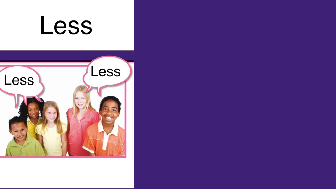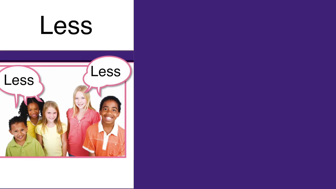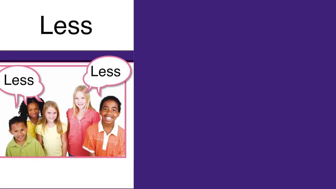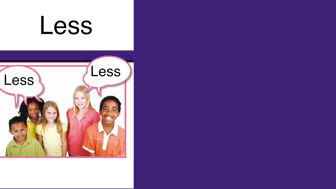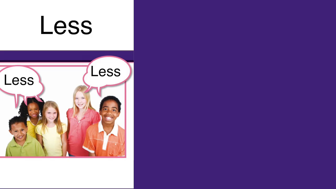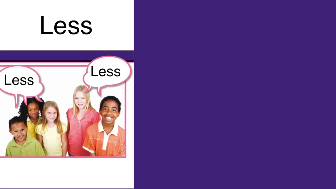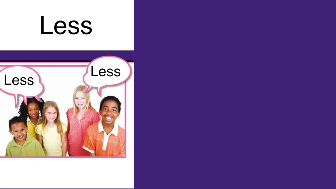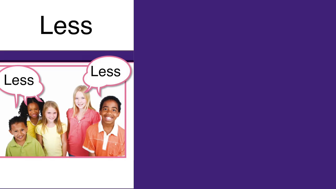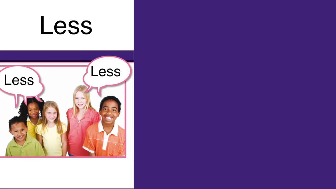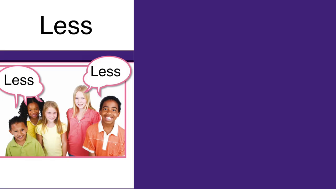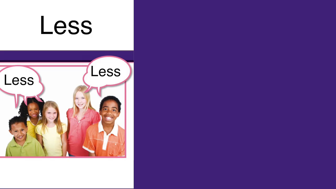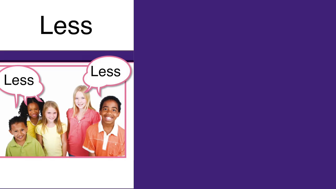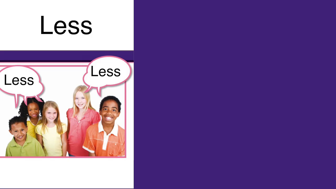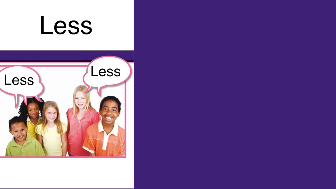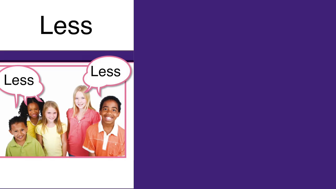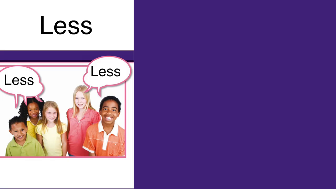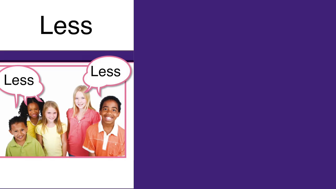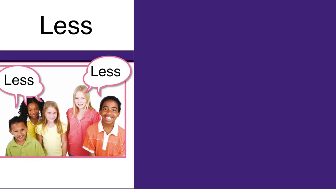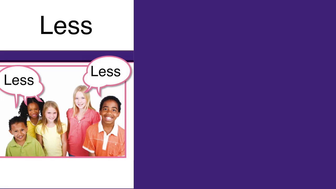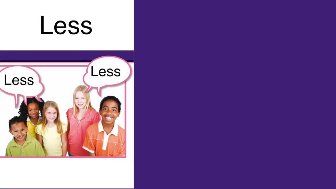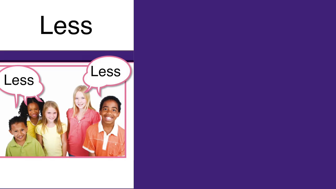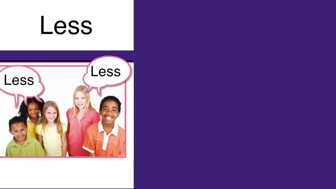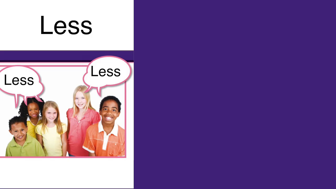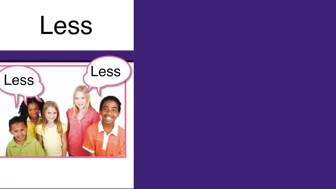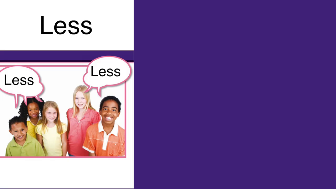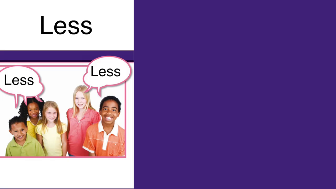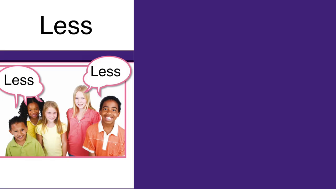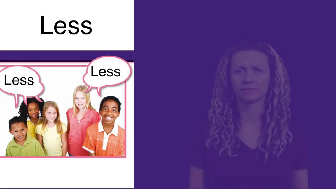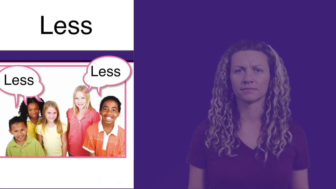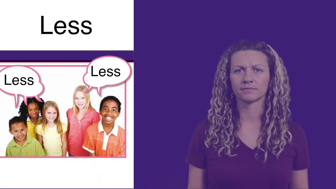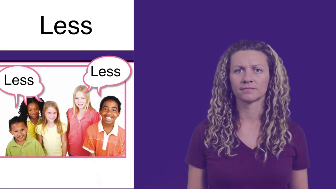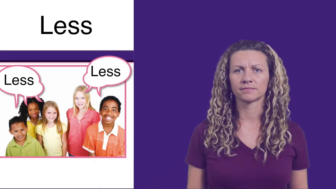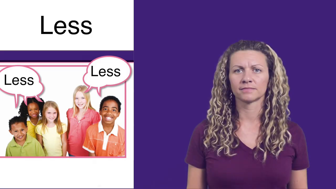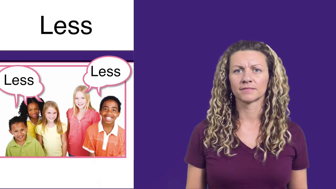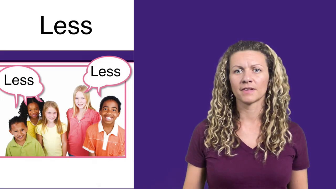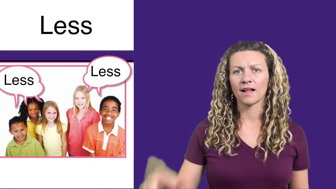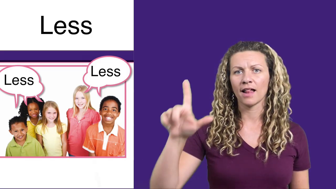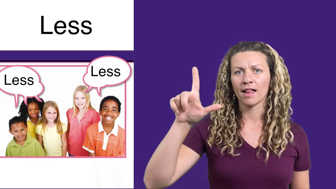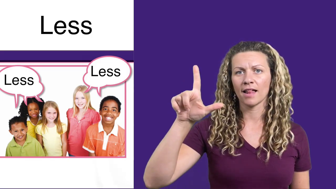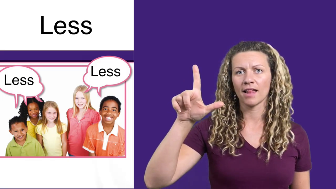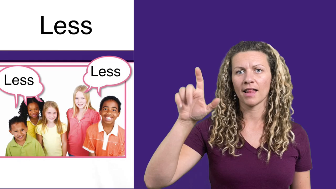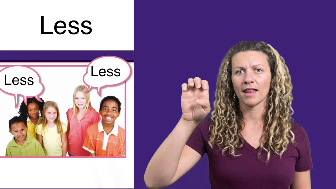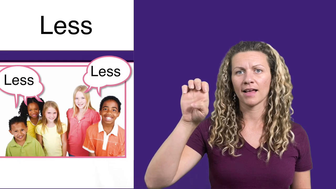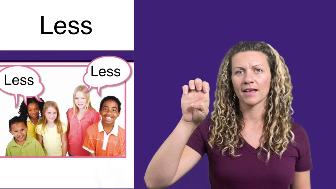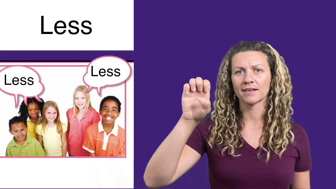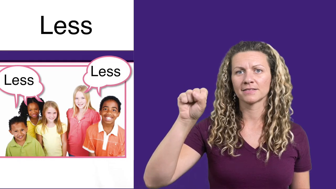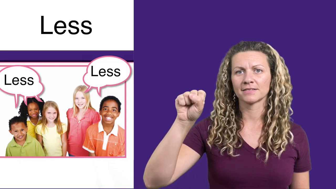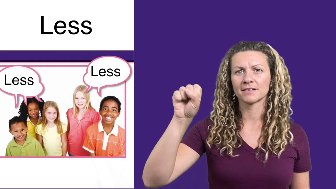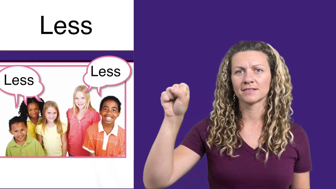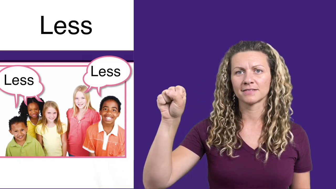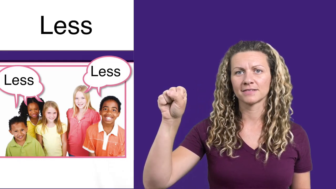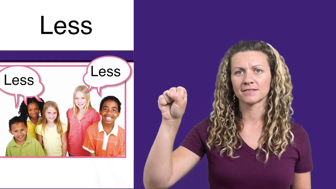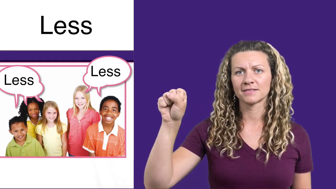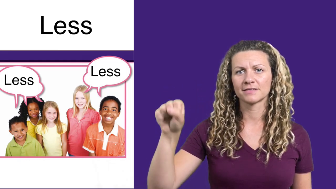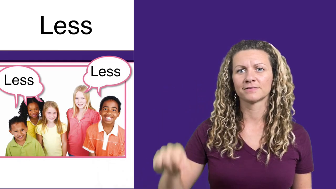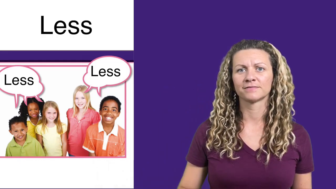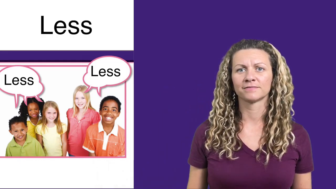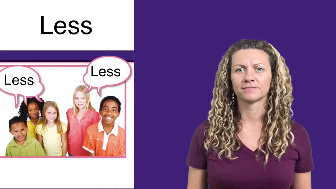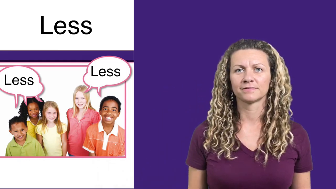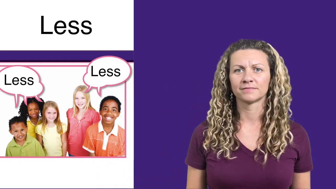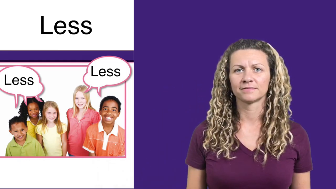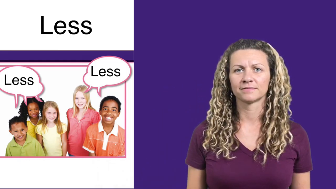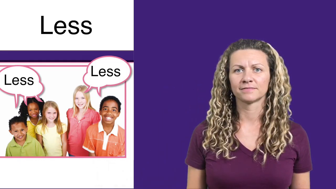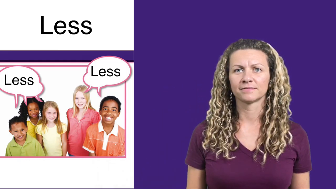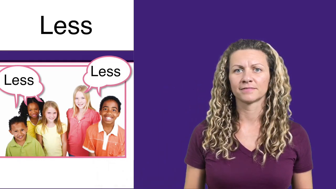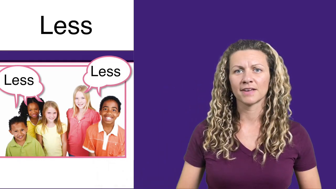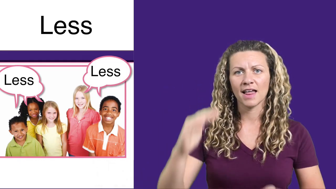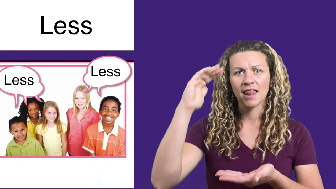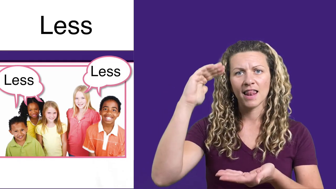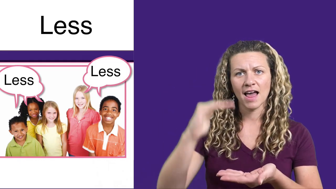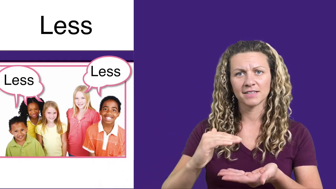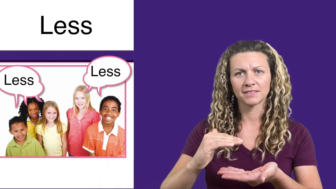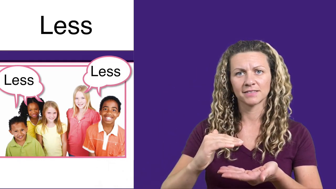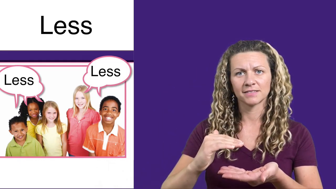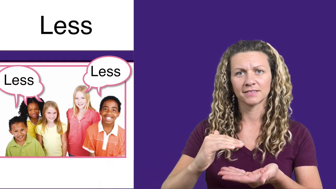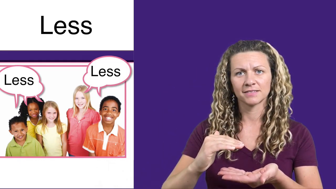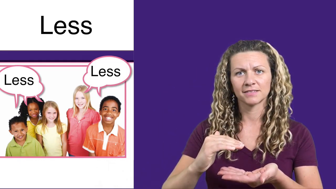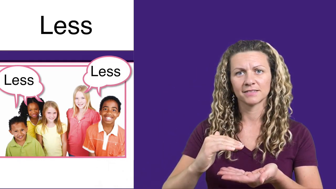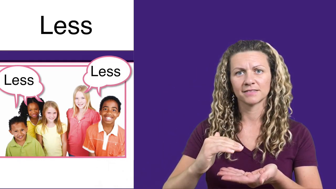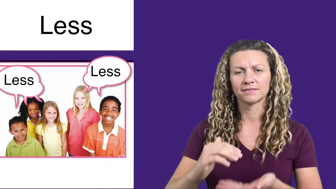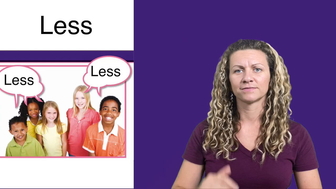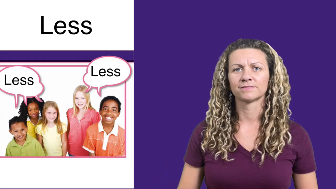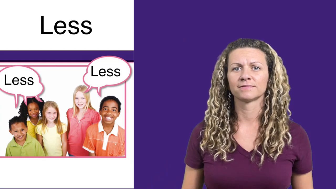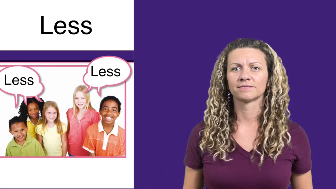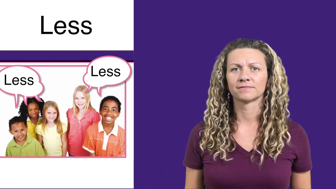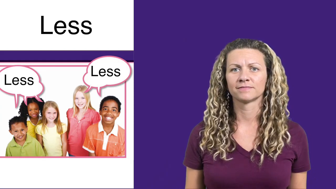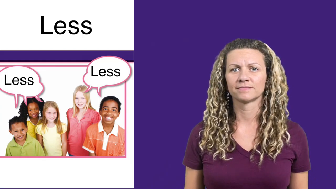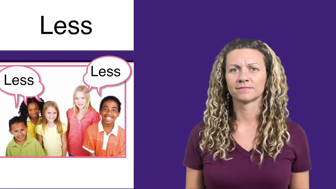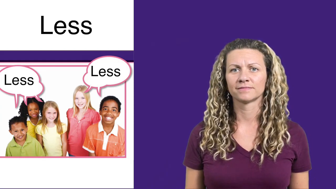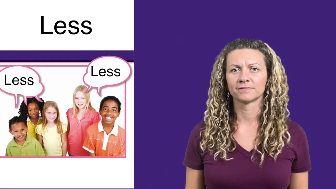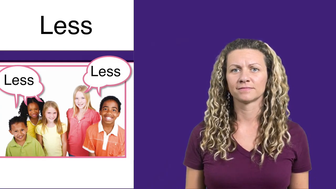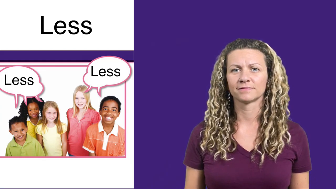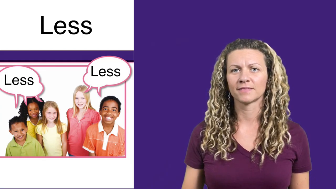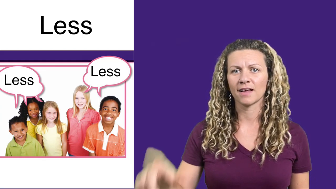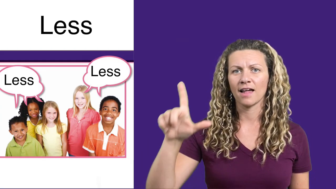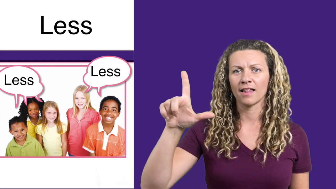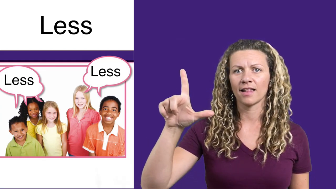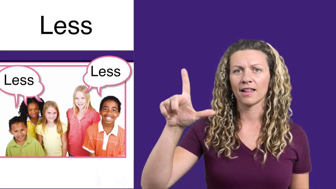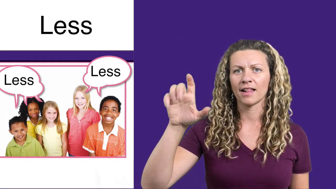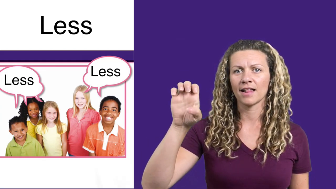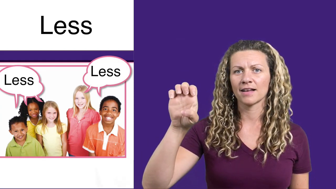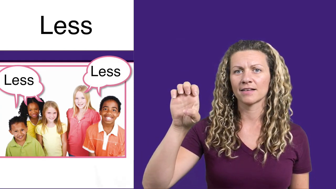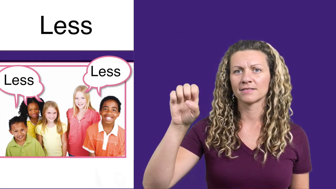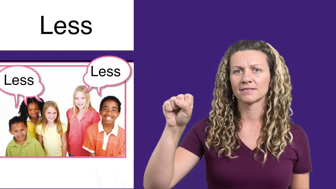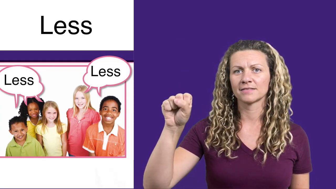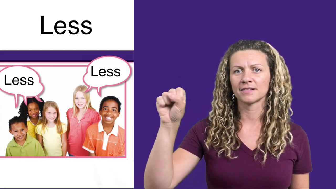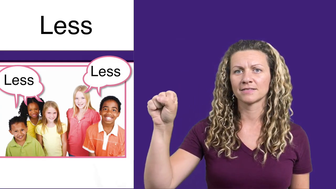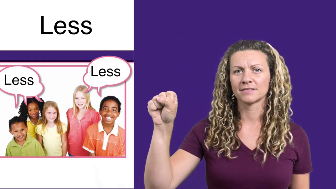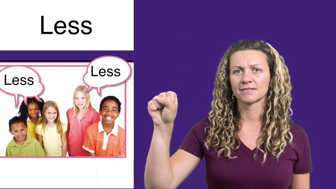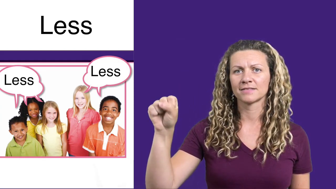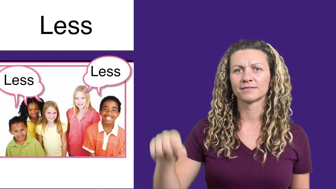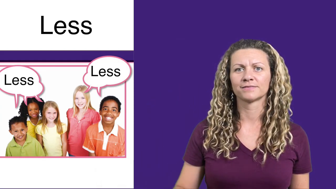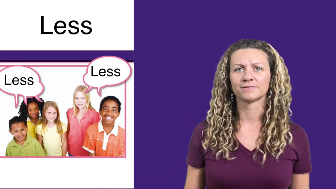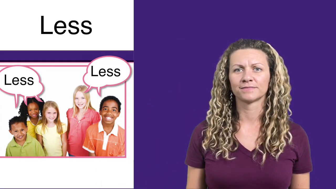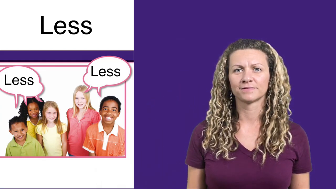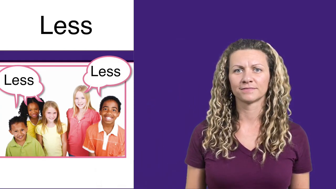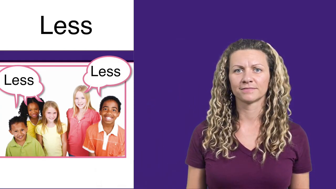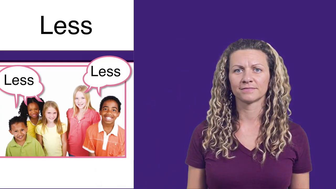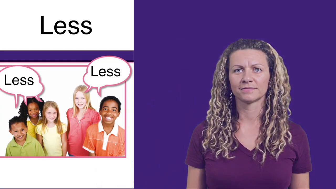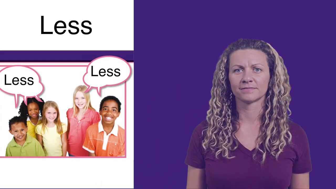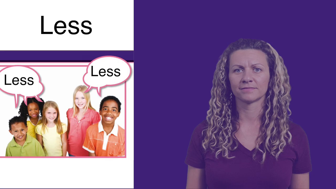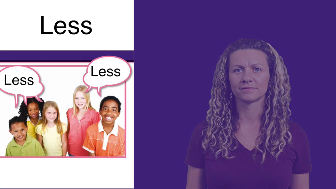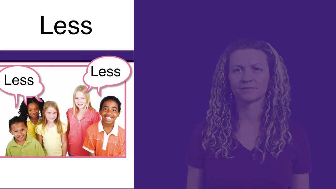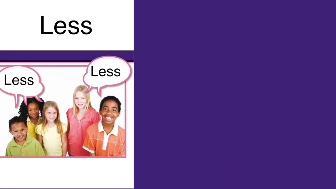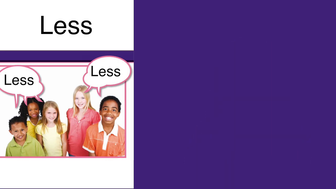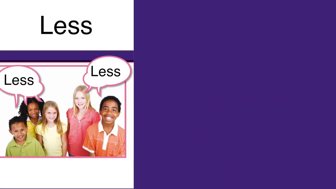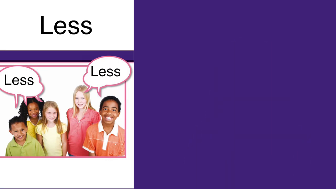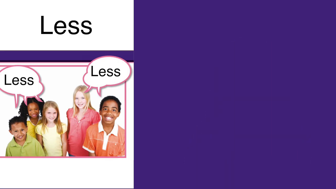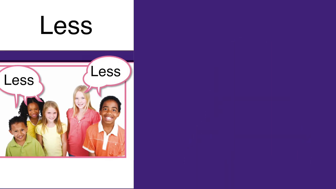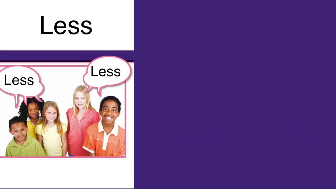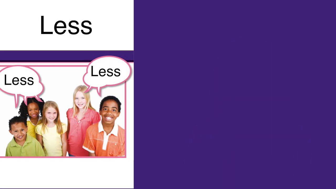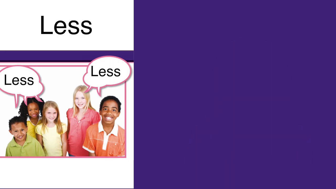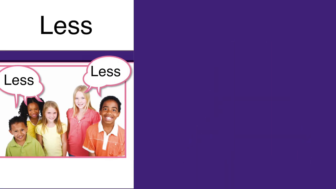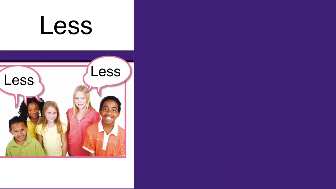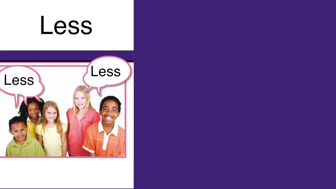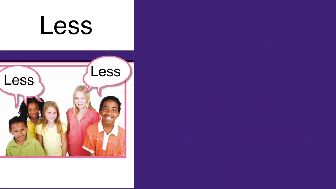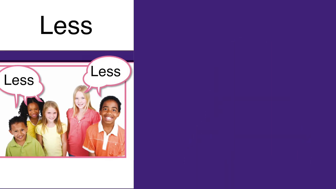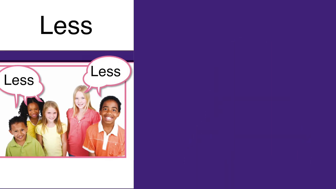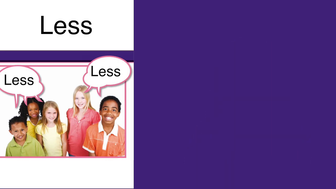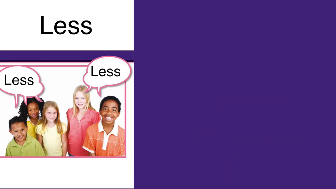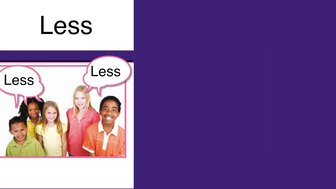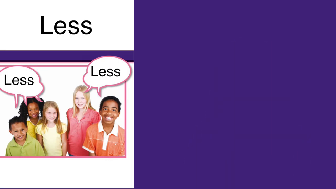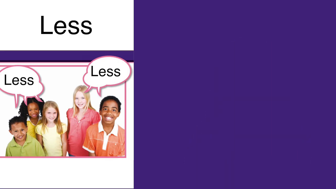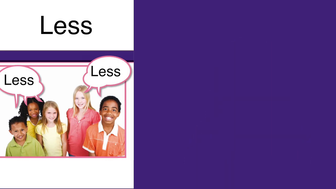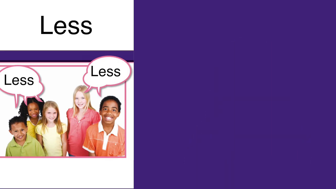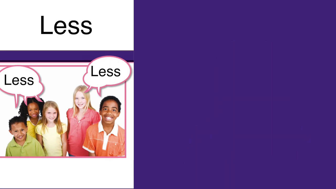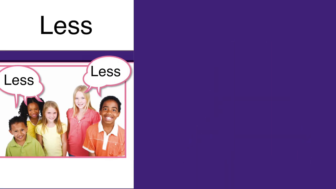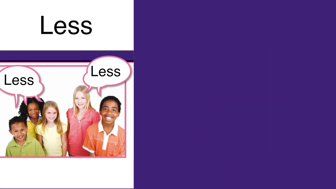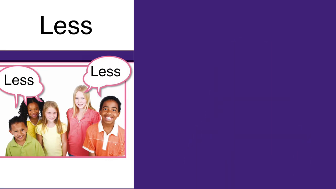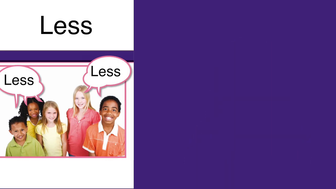Less